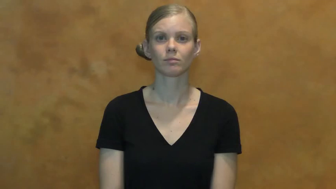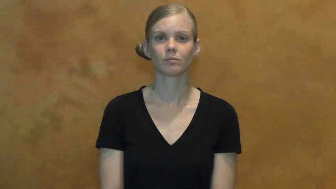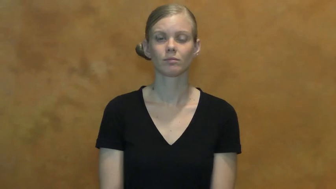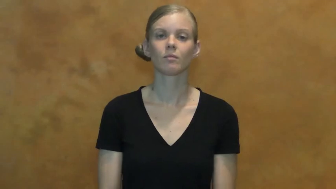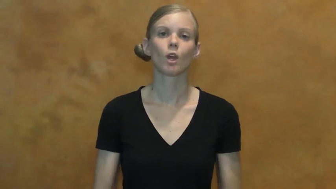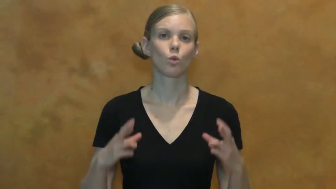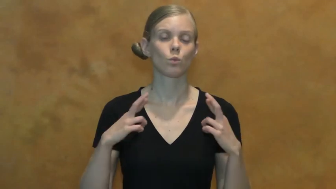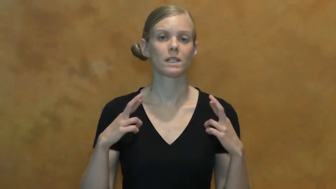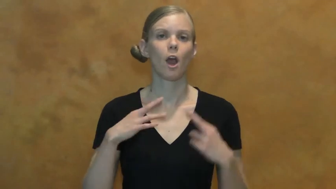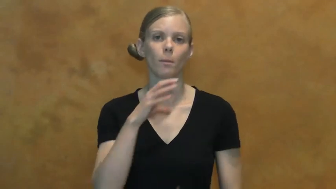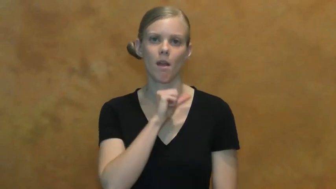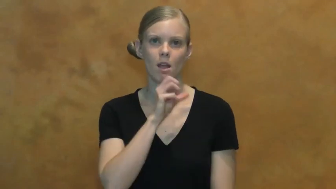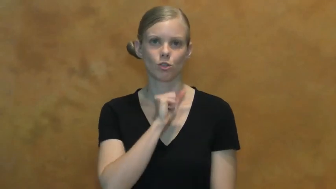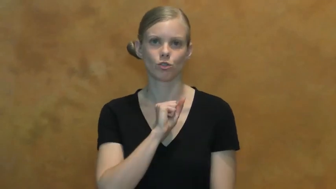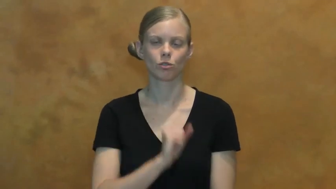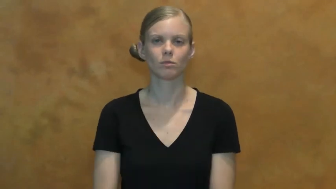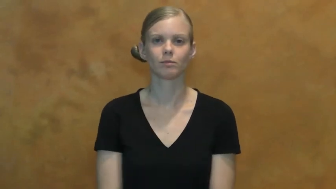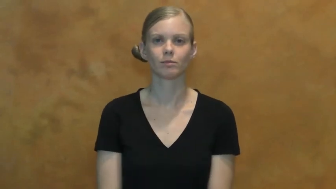retirement age